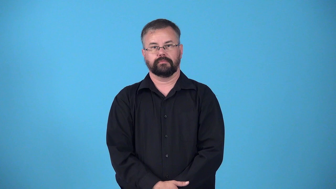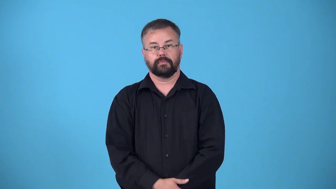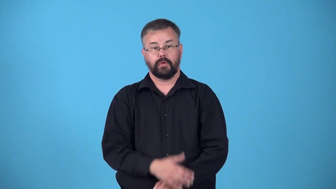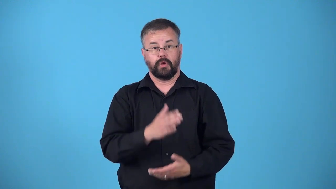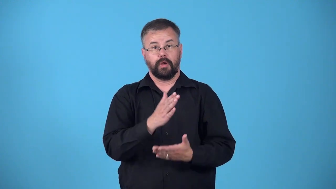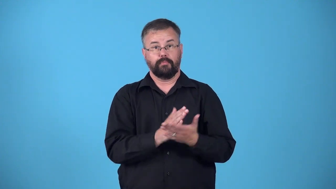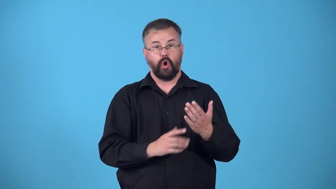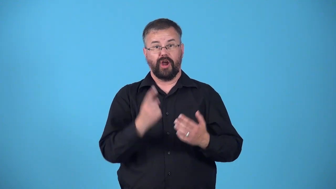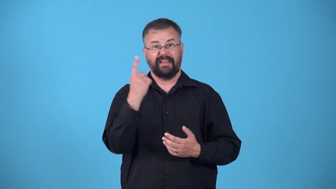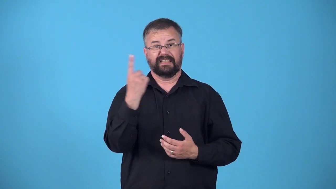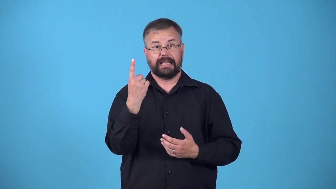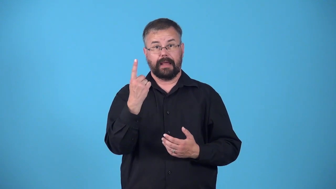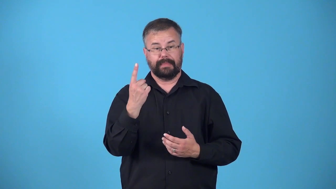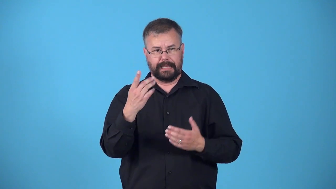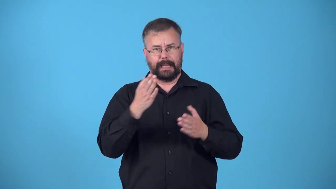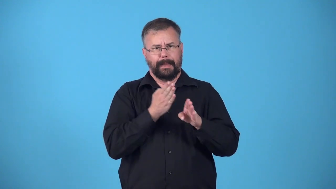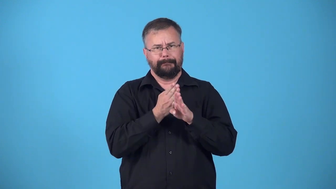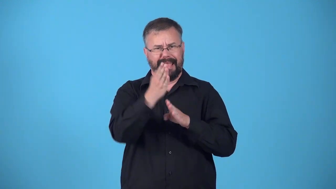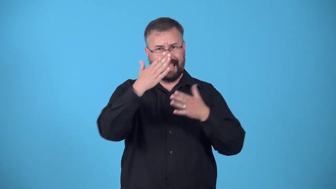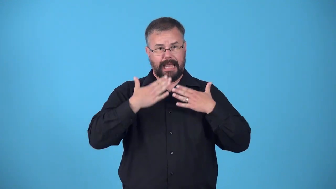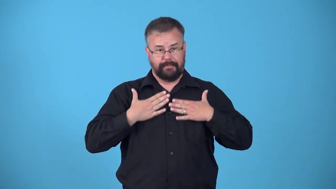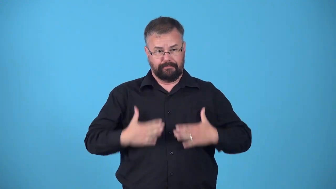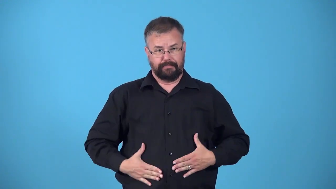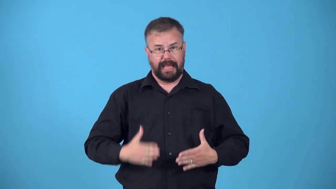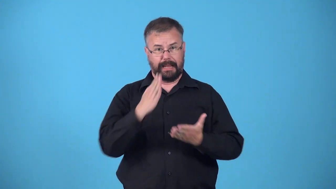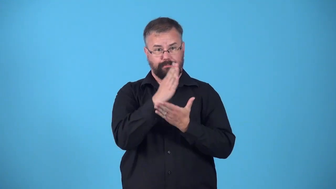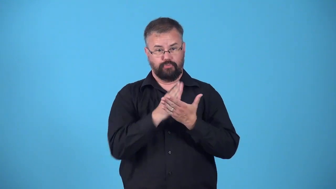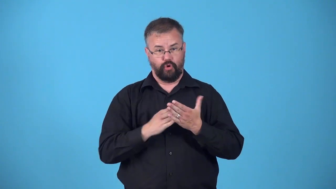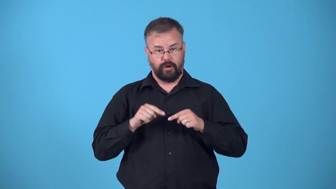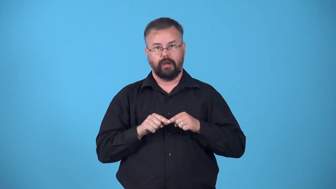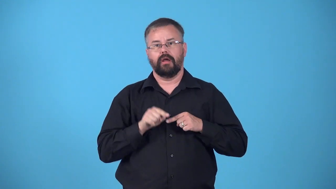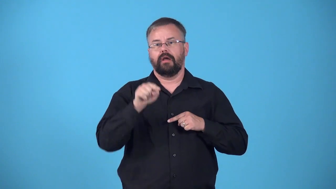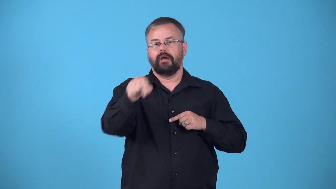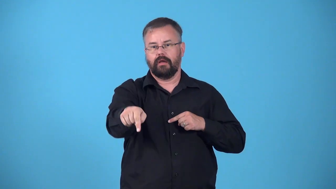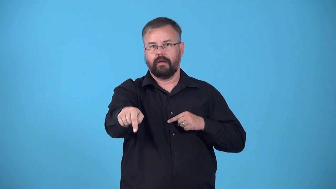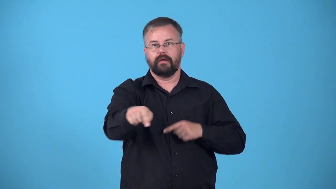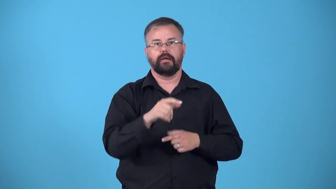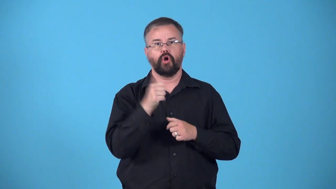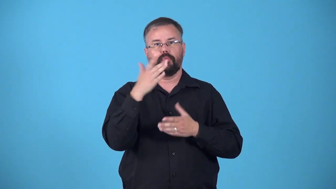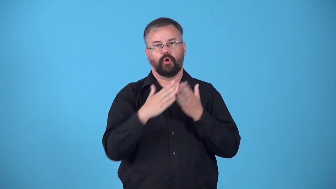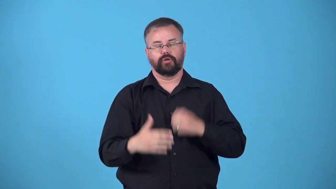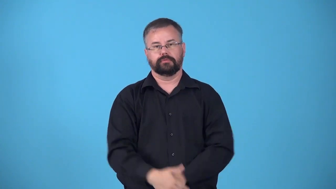extremity